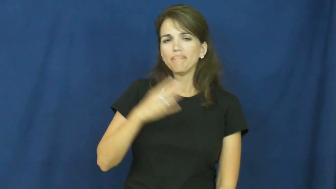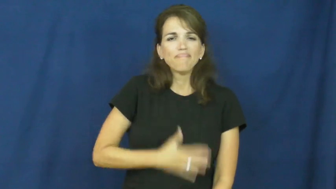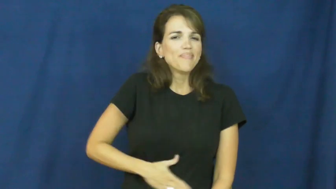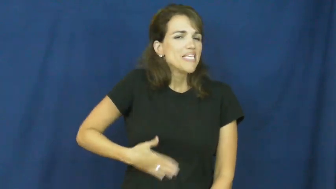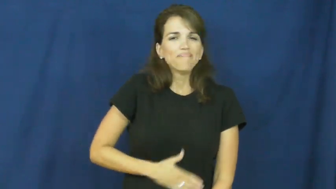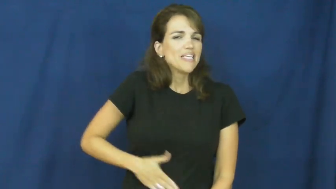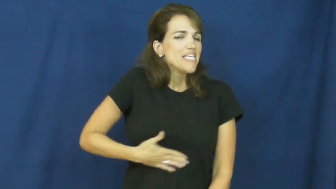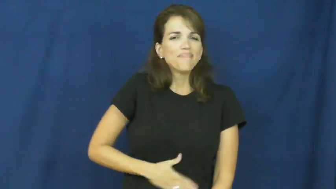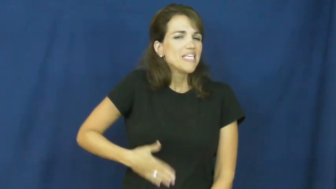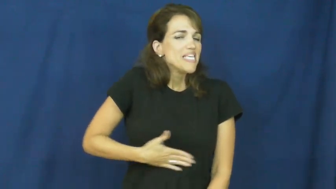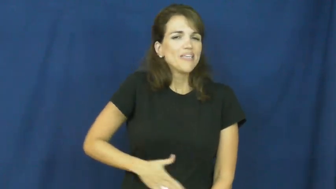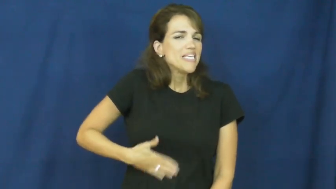rub my tummy